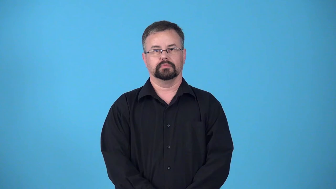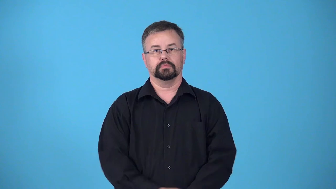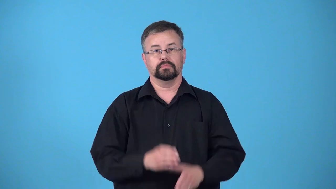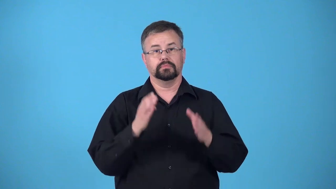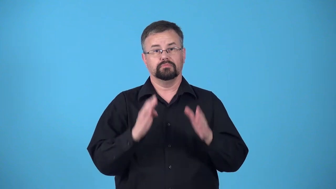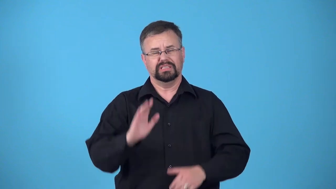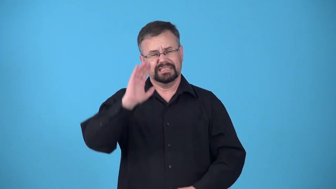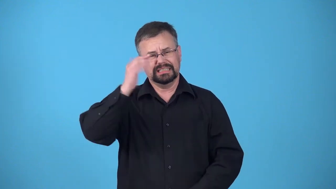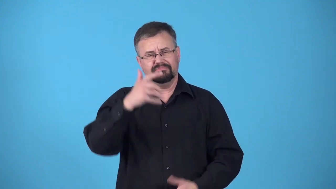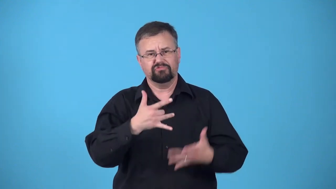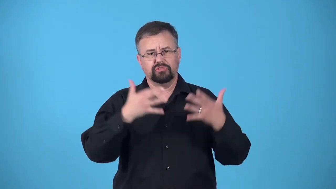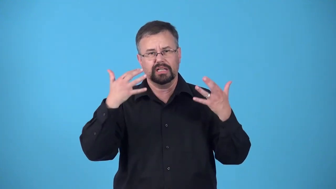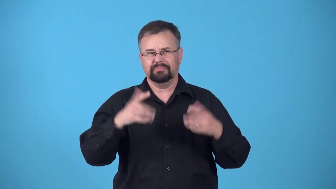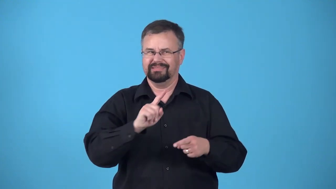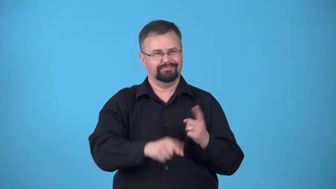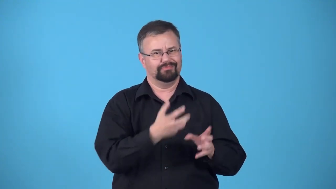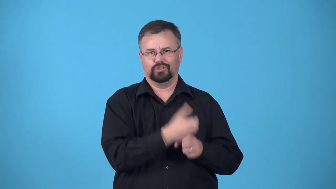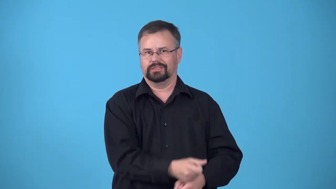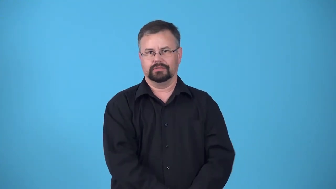charming